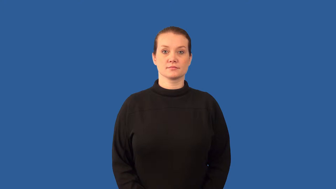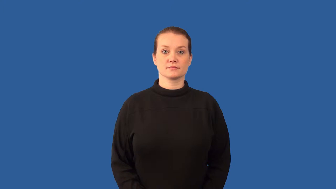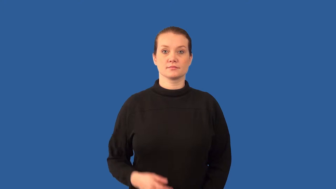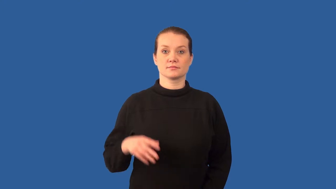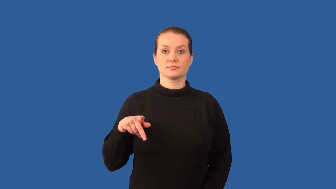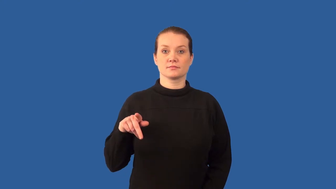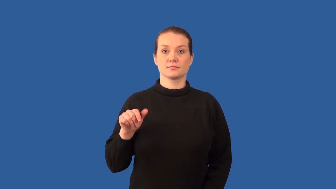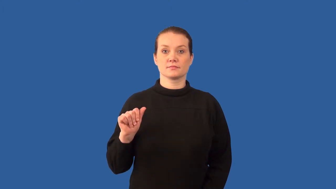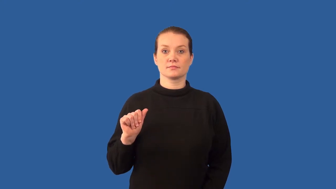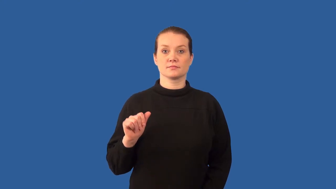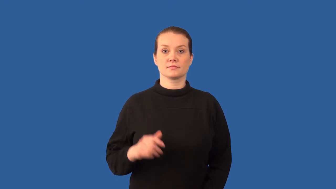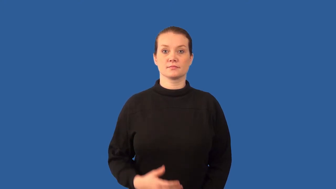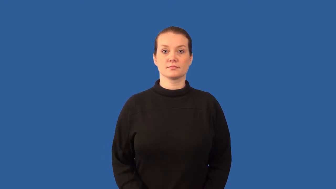pascal